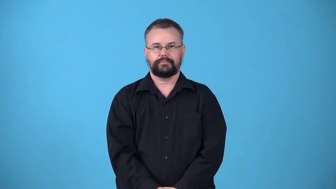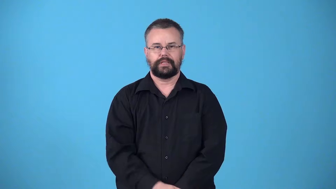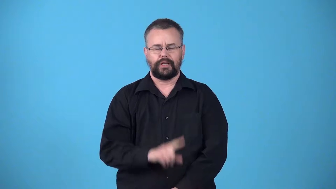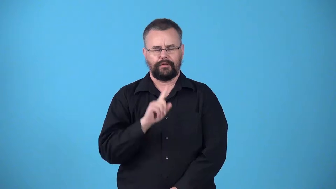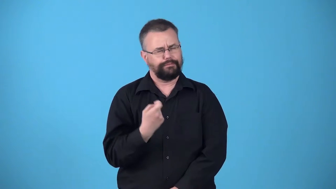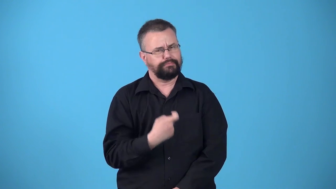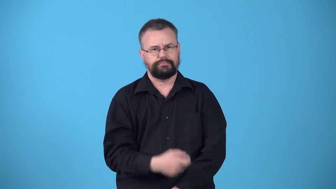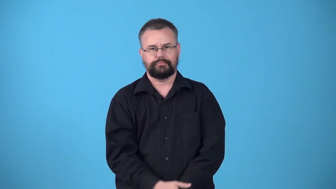unable